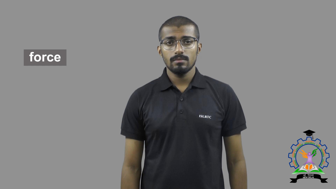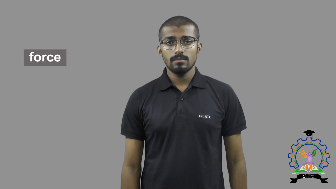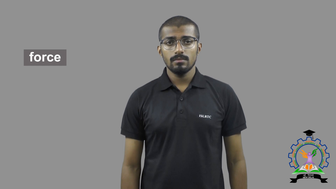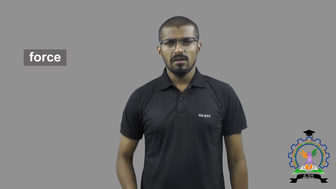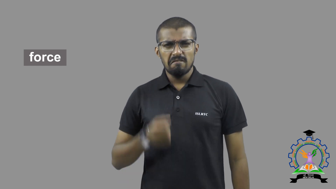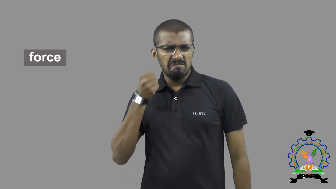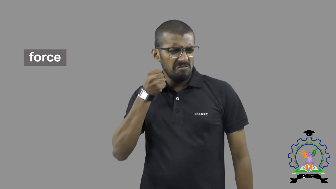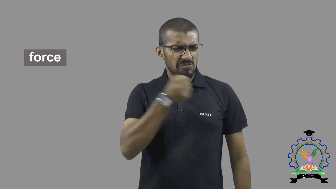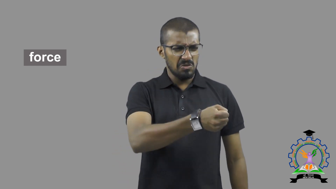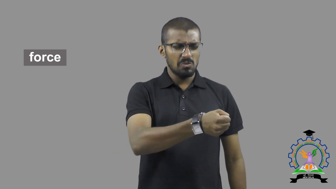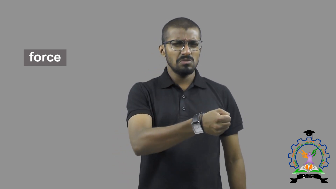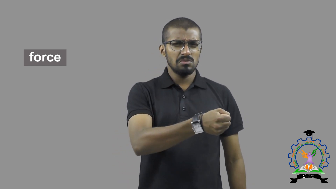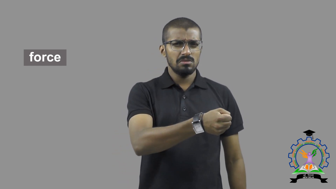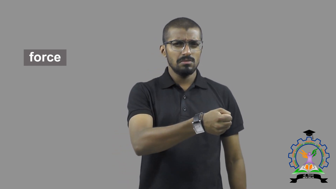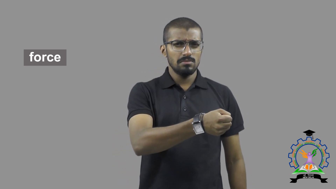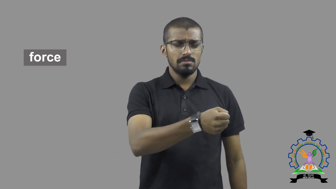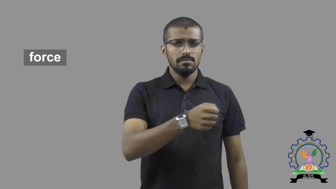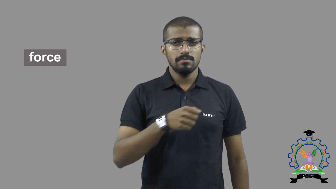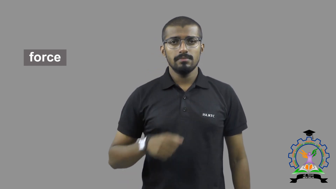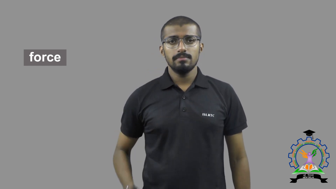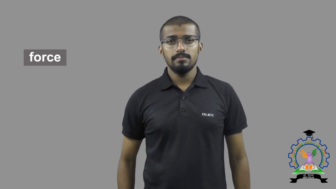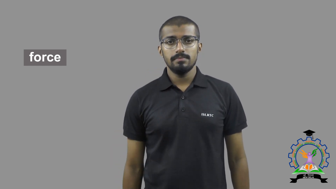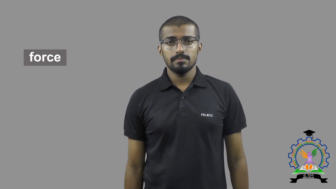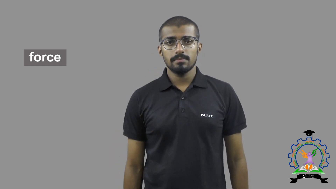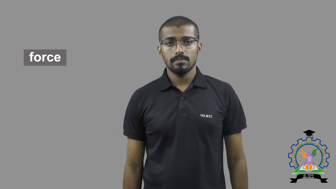force